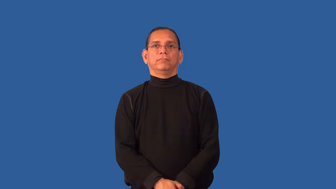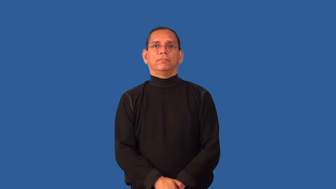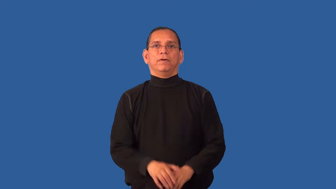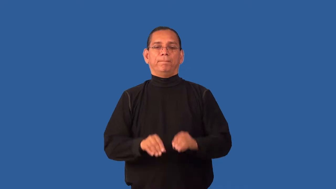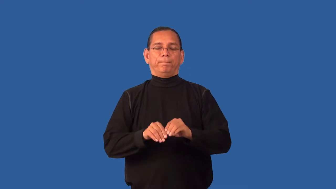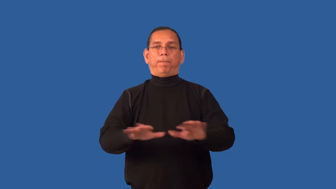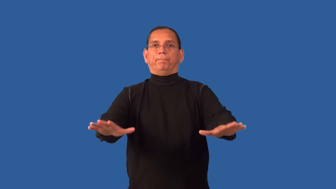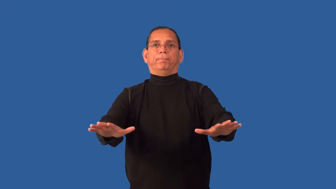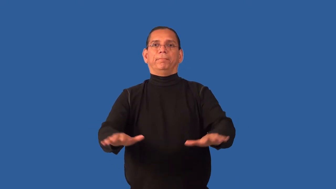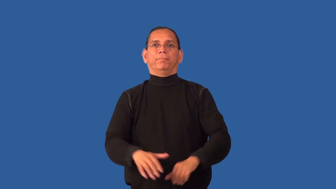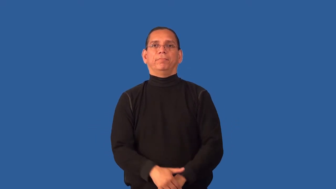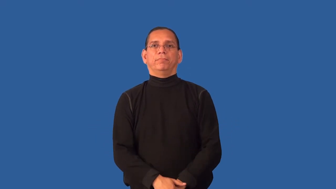emanate